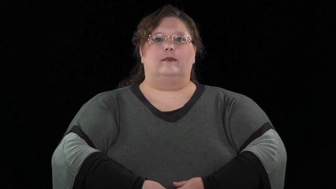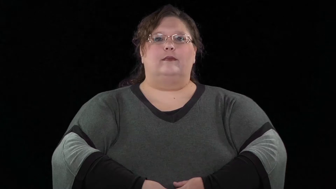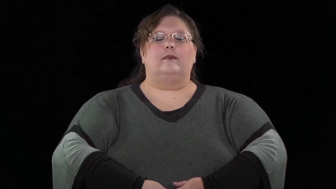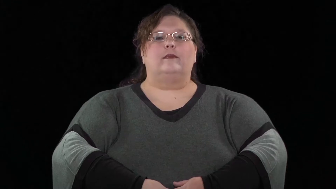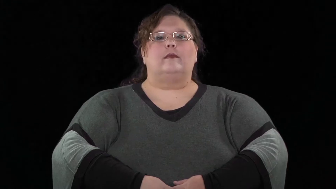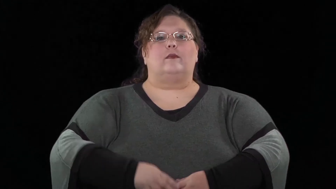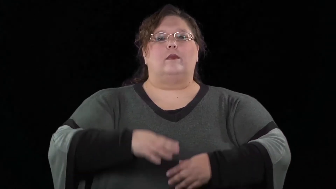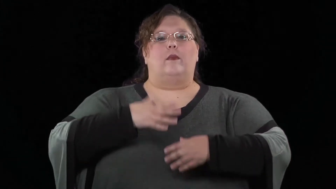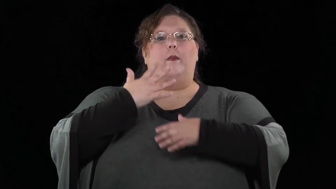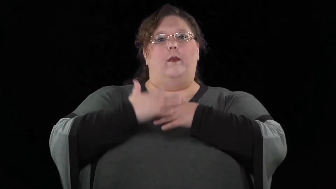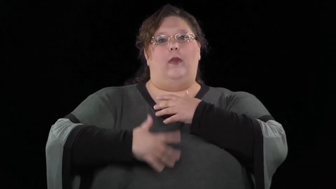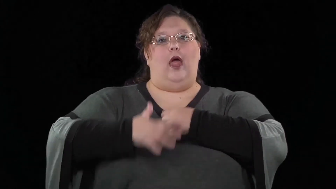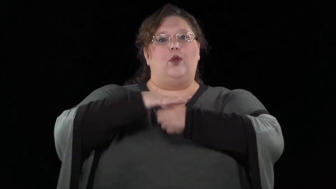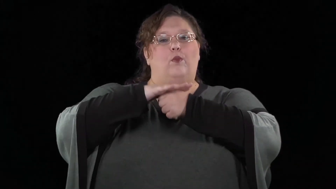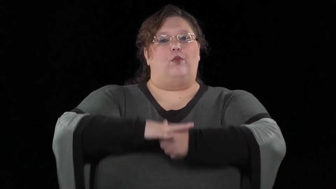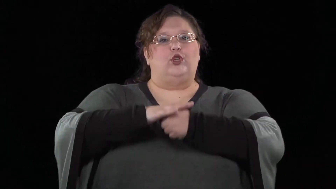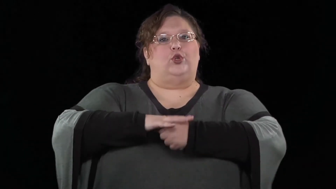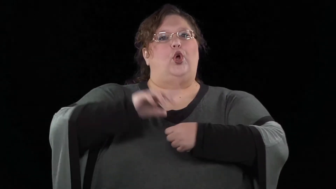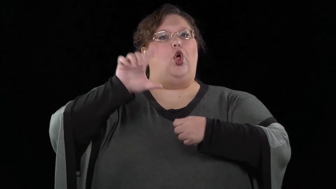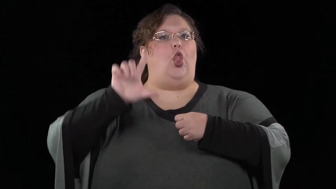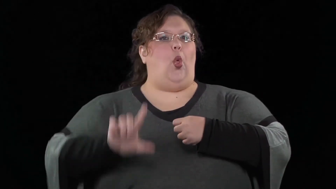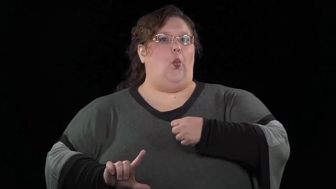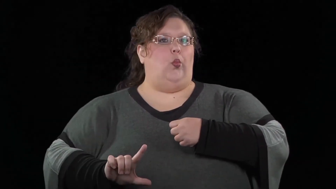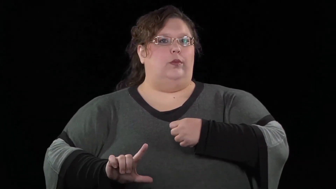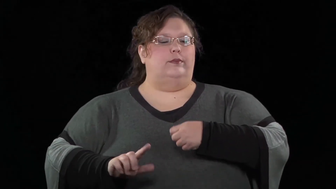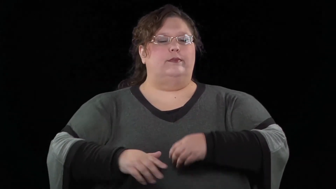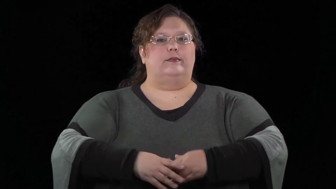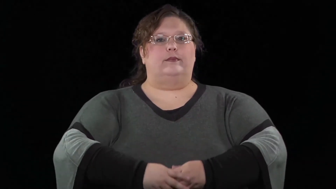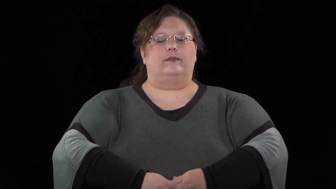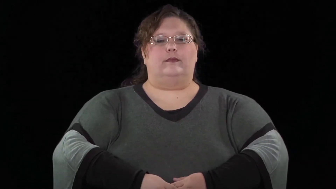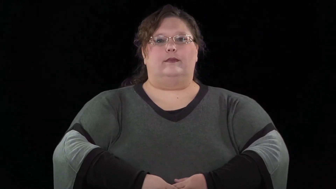Hypotension